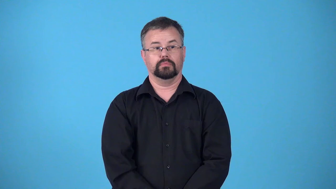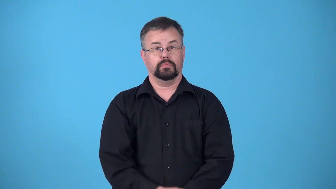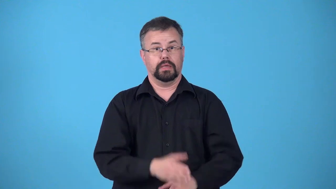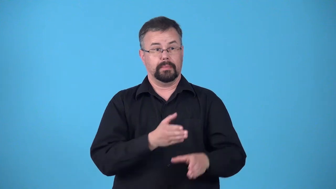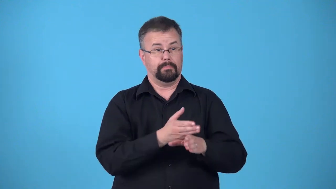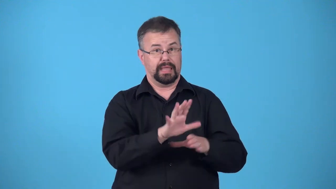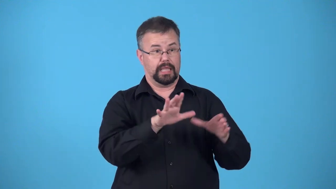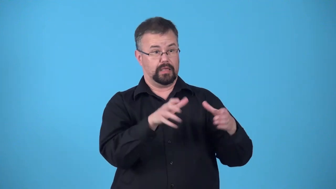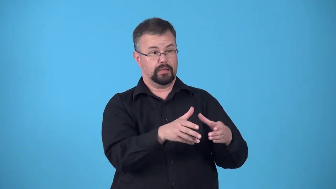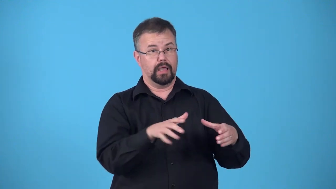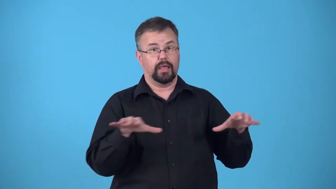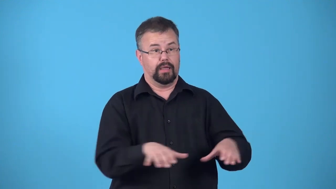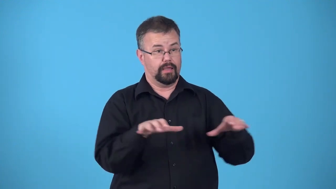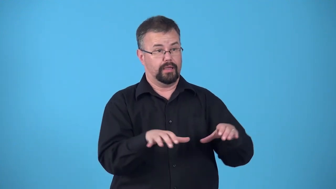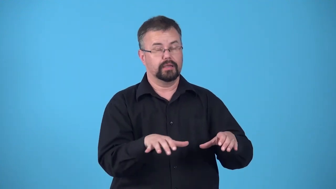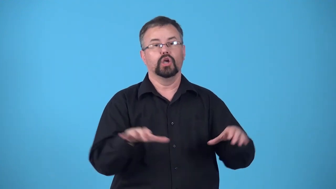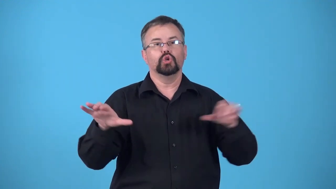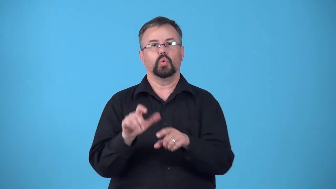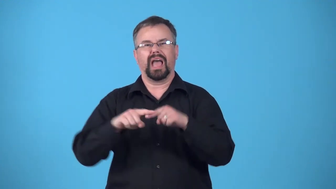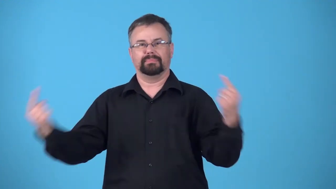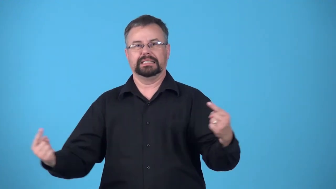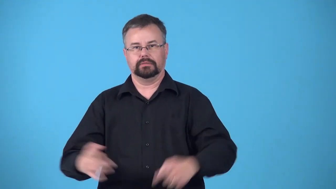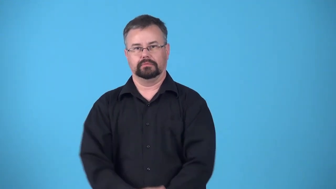countercurrent